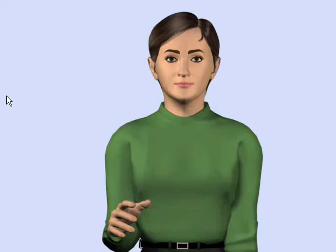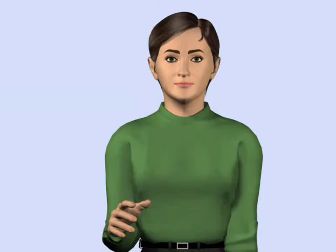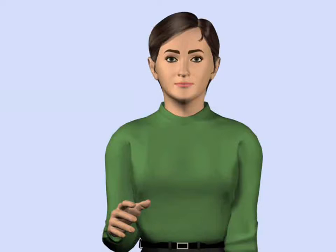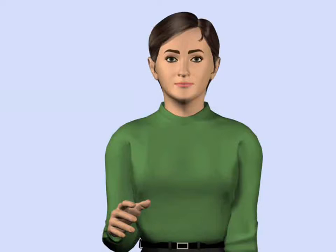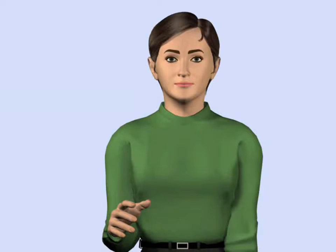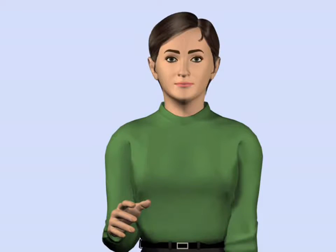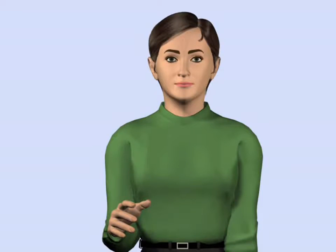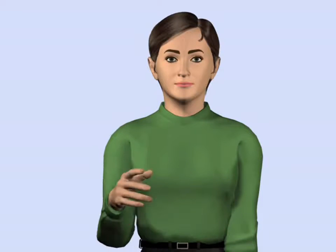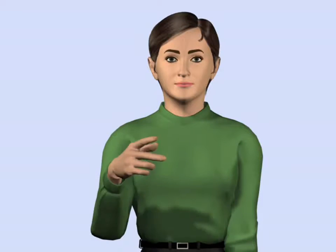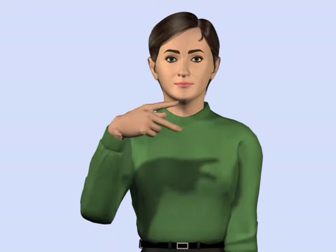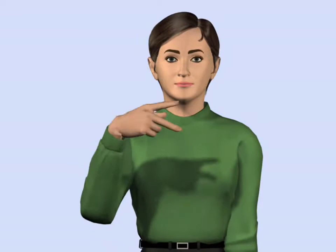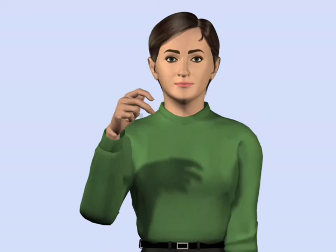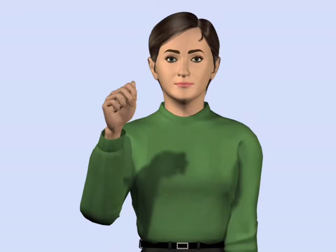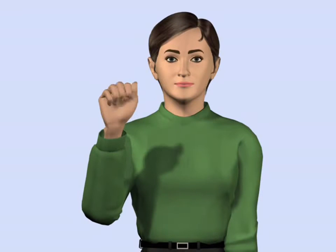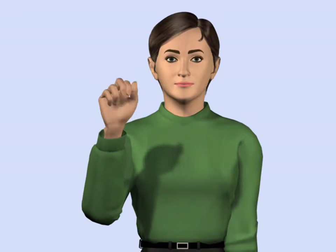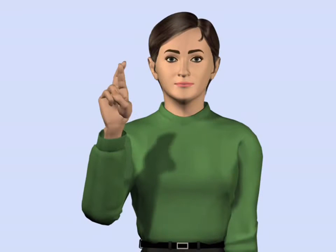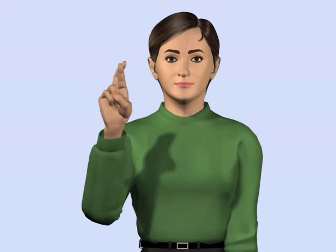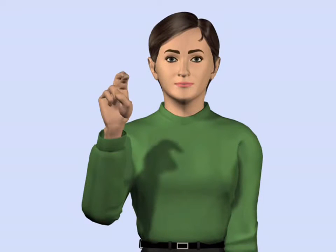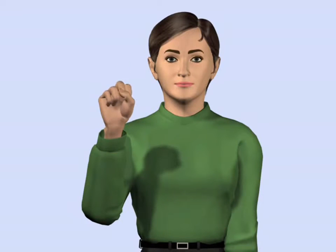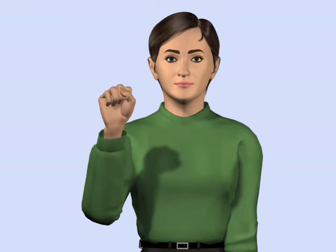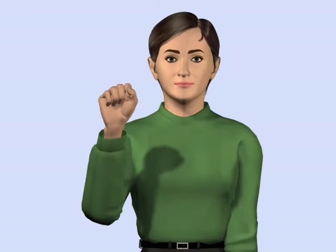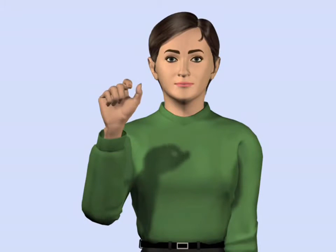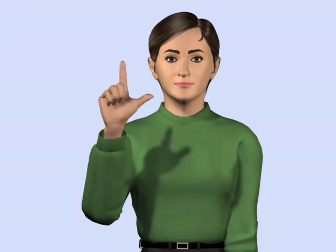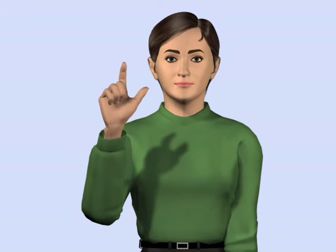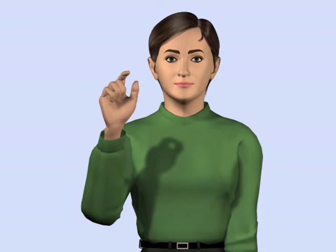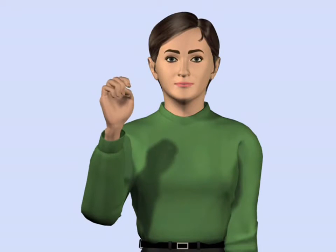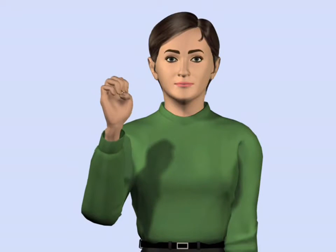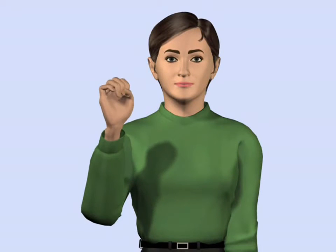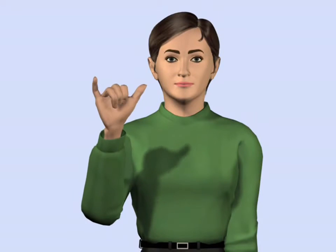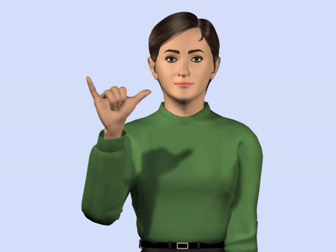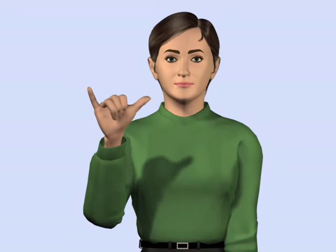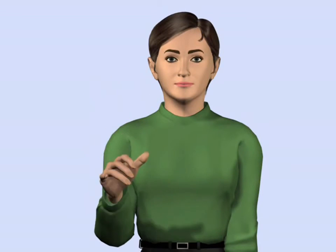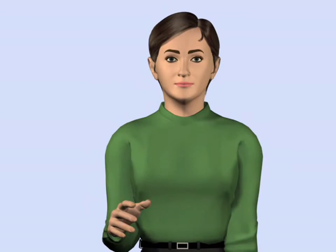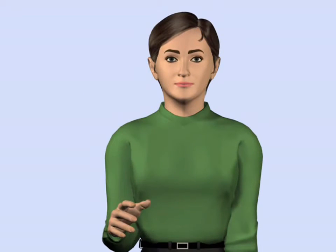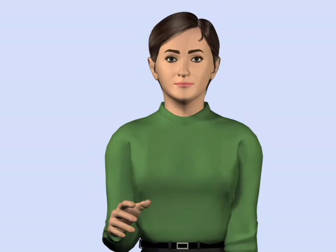parsley